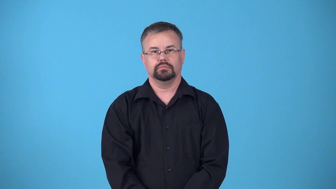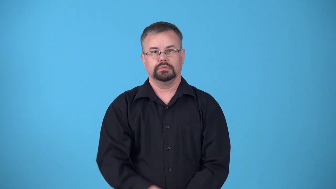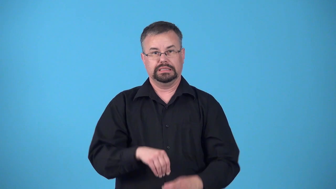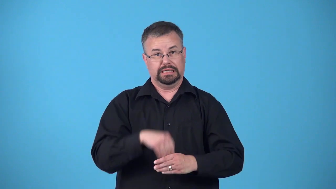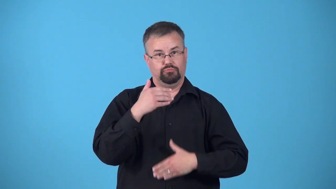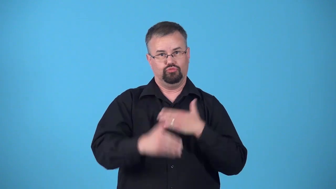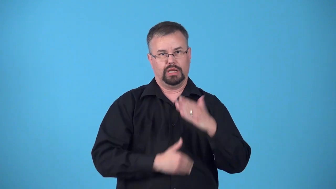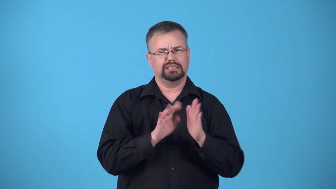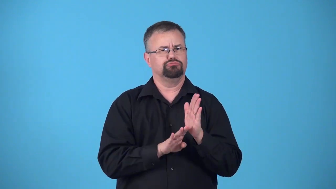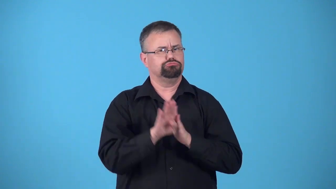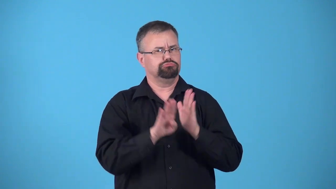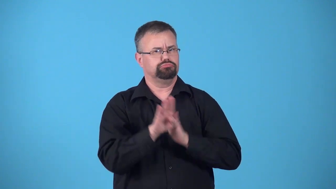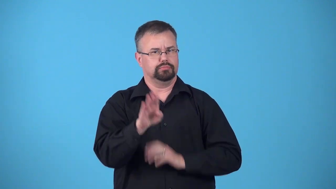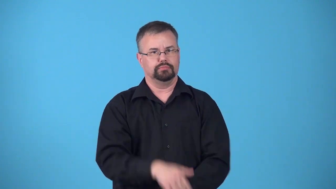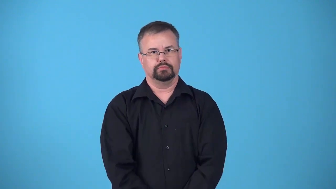in the making